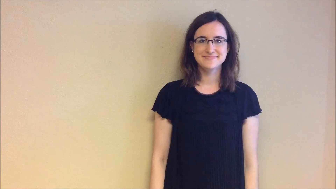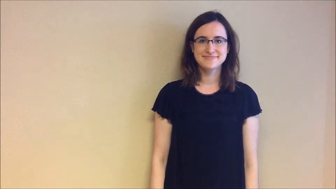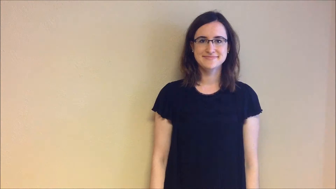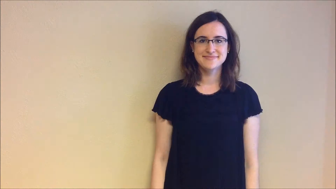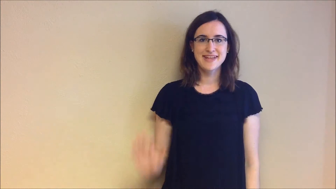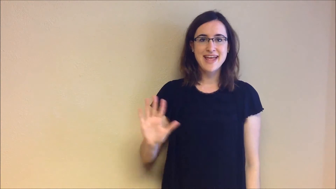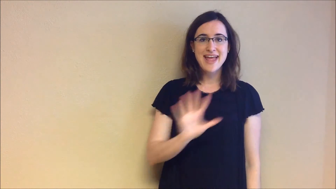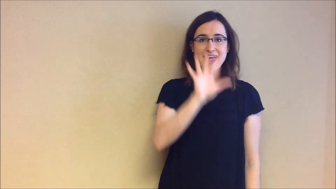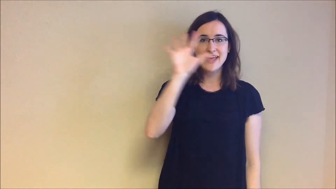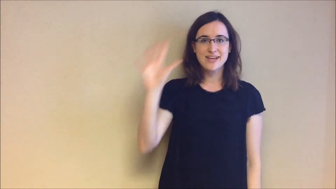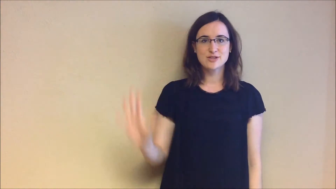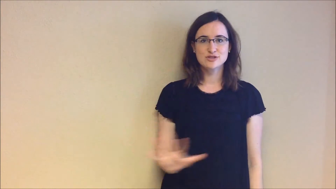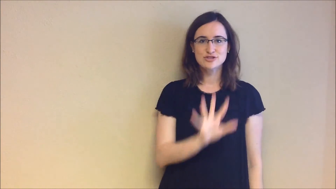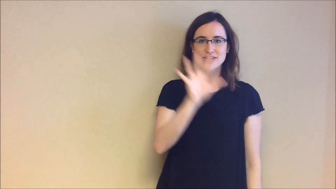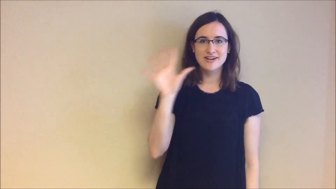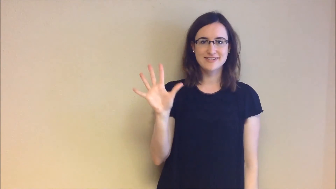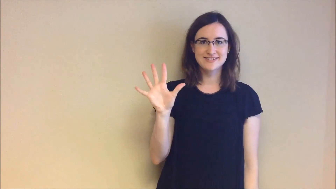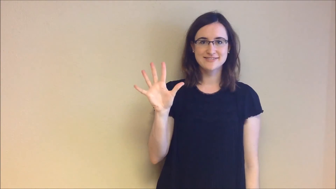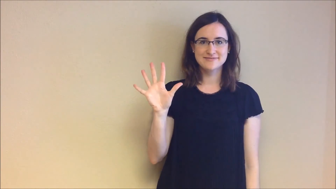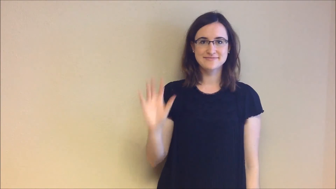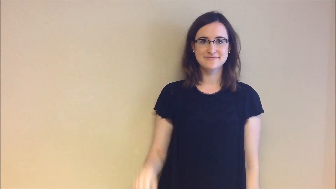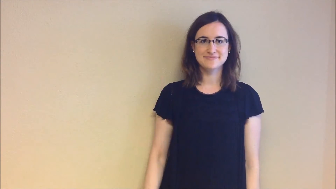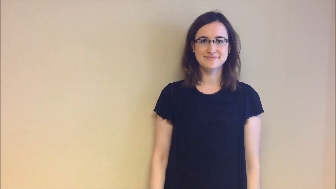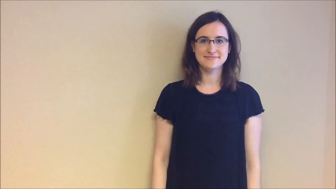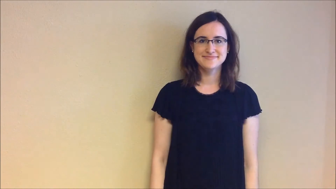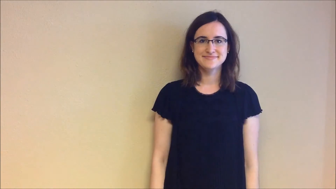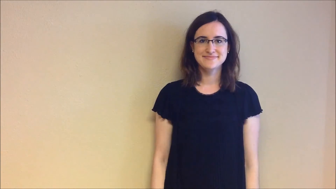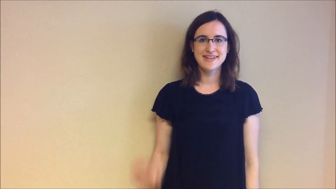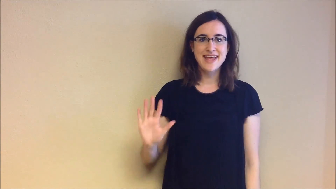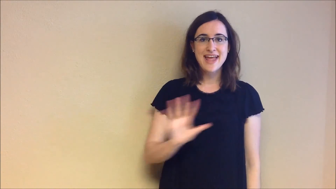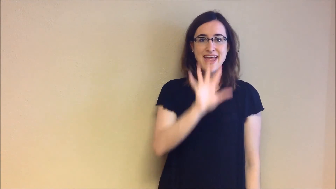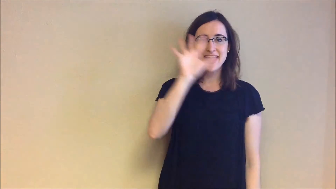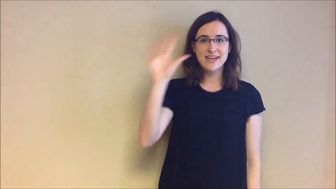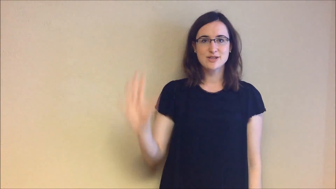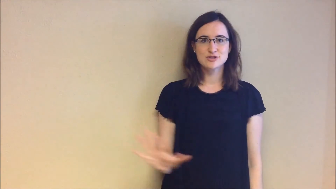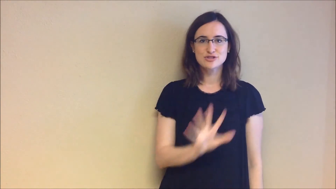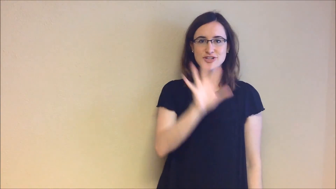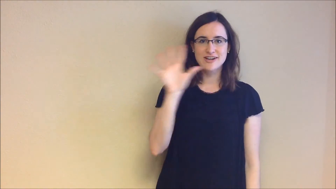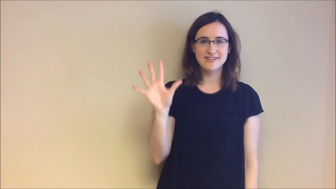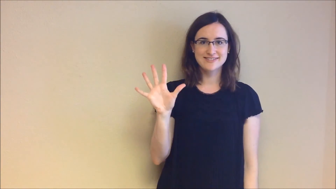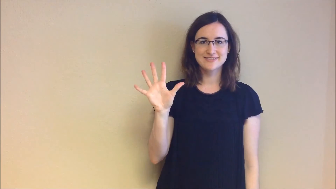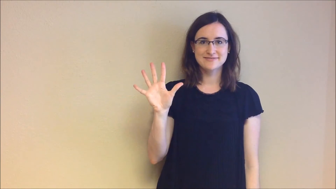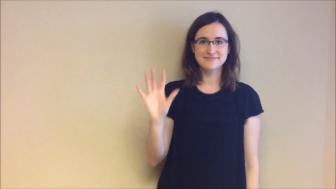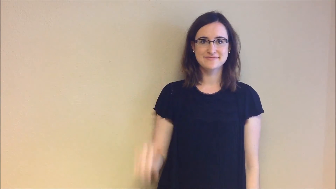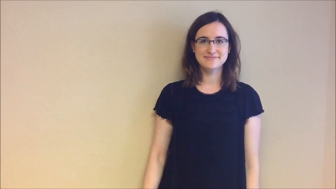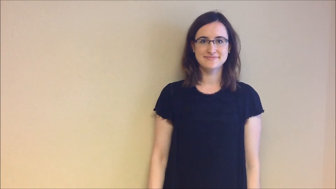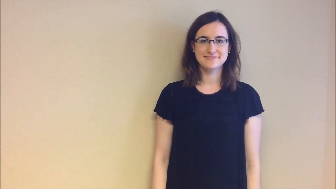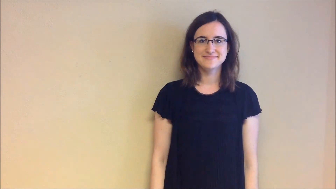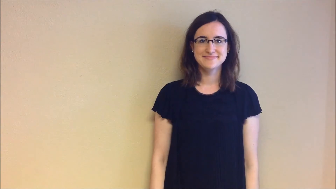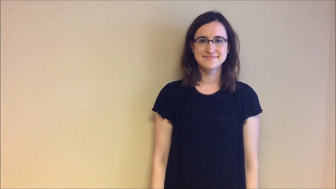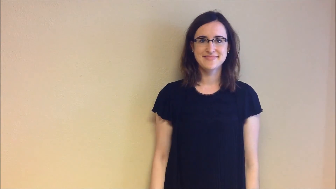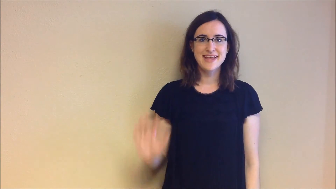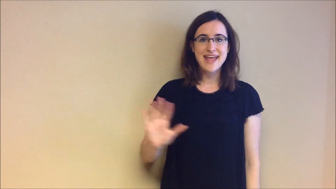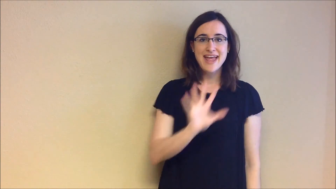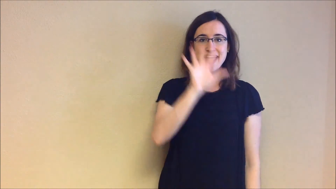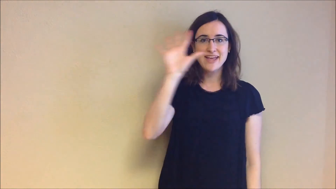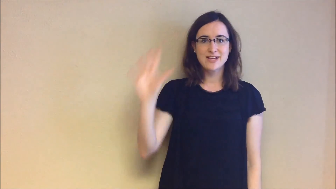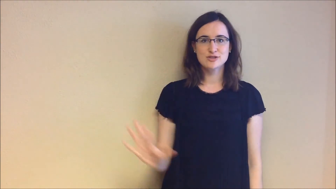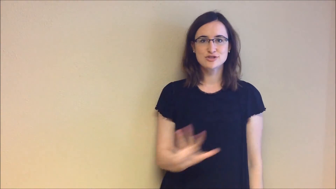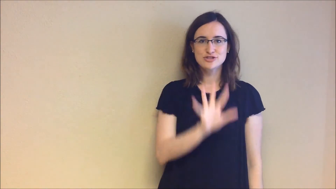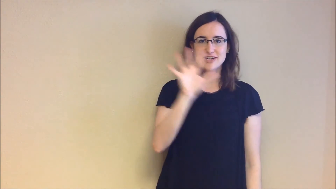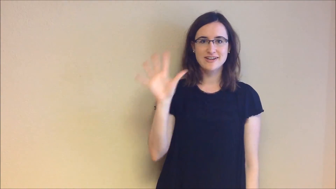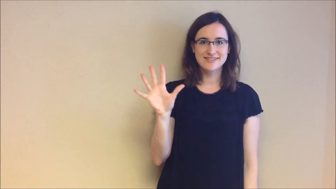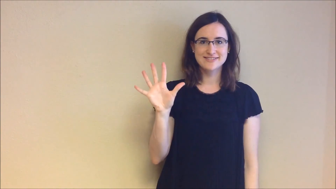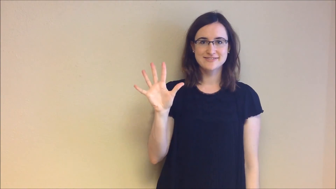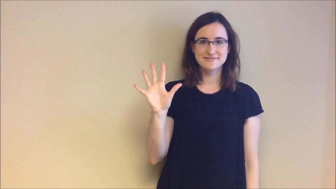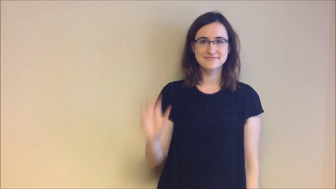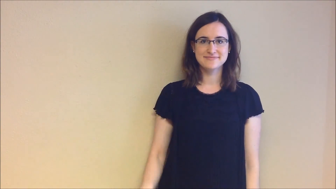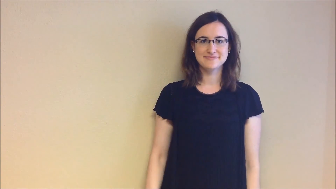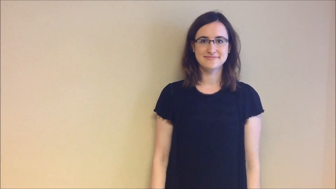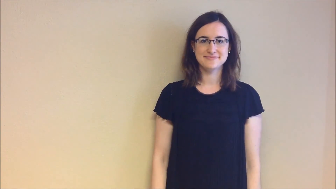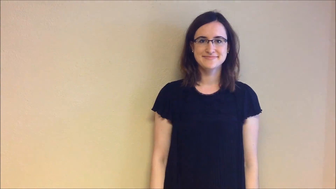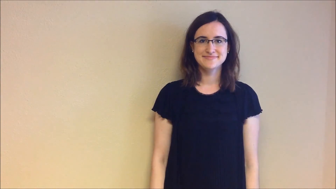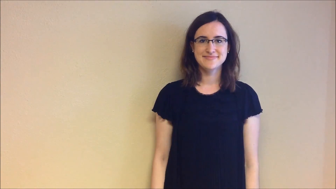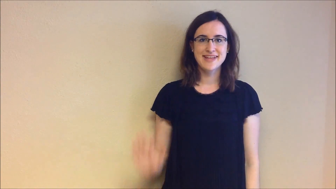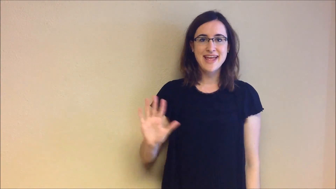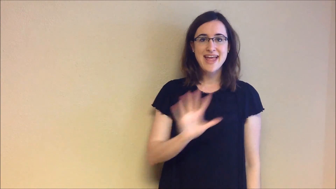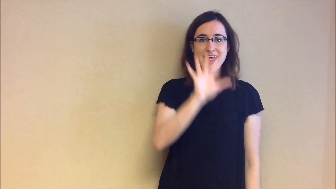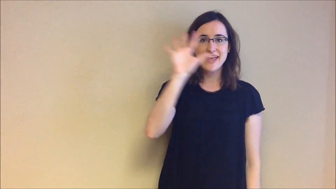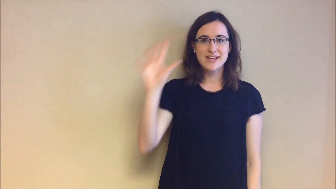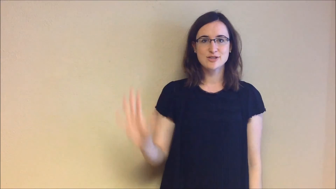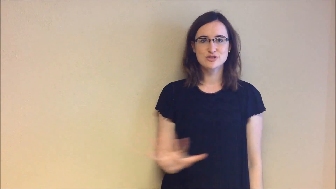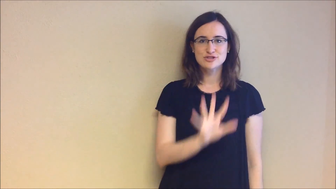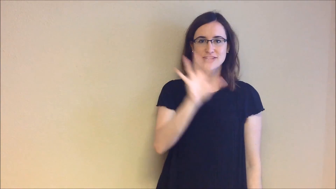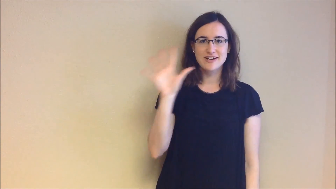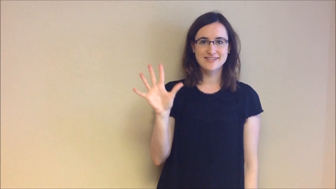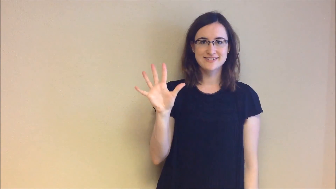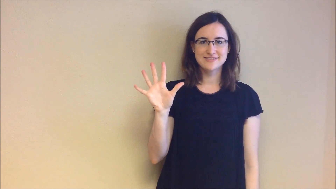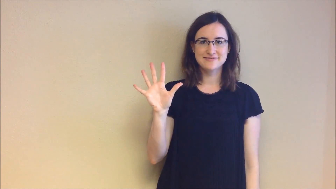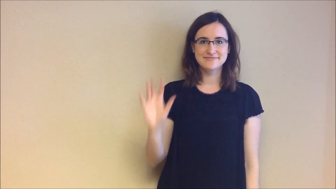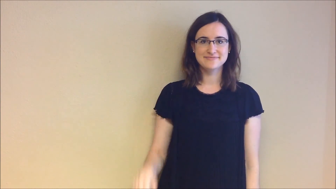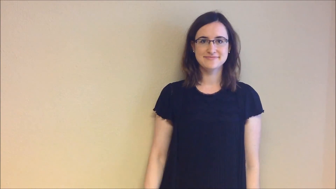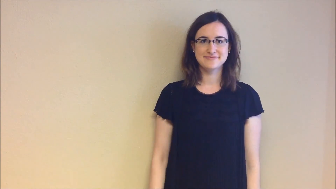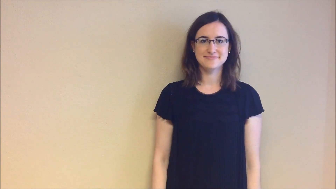Asia